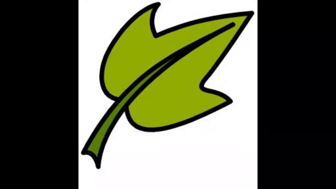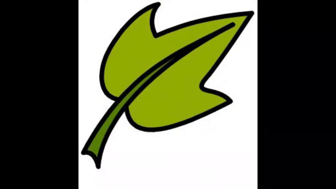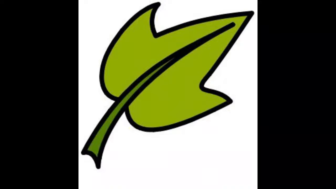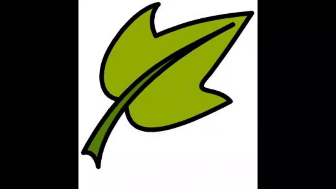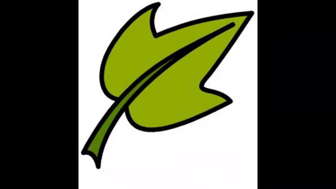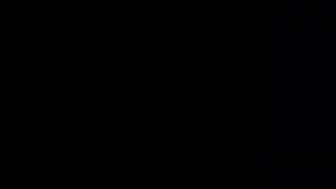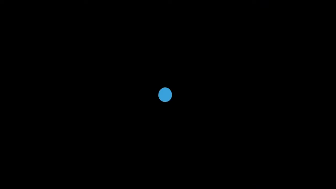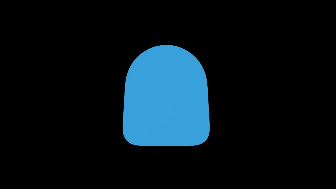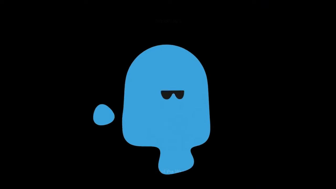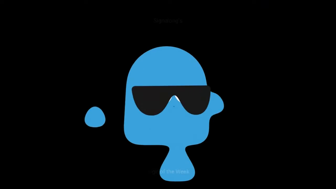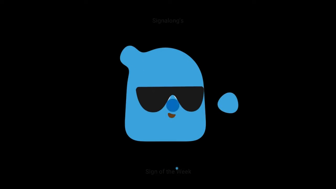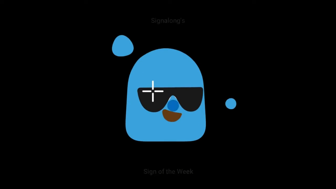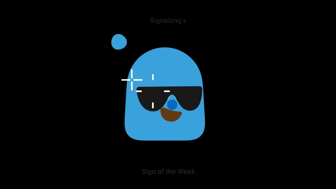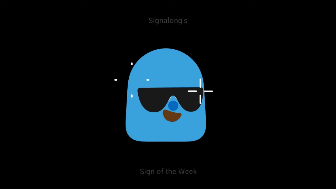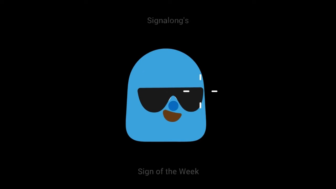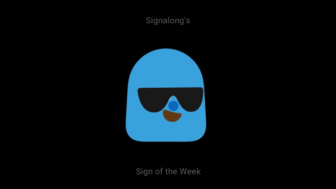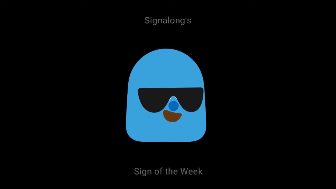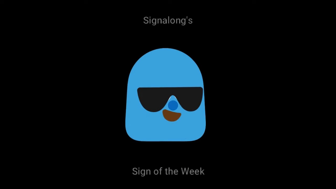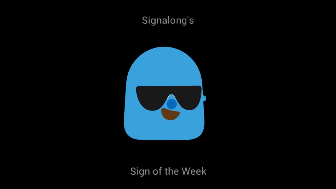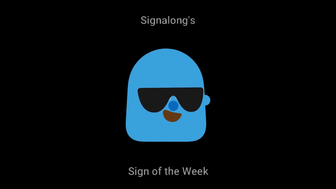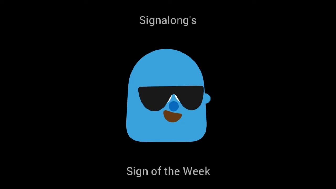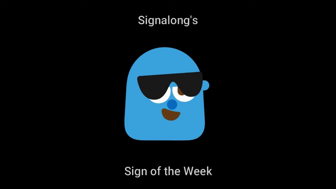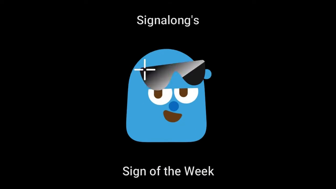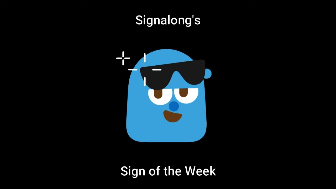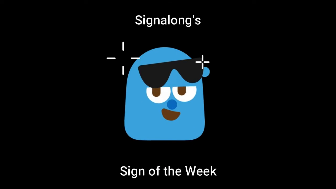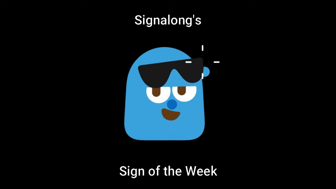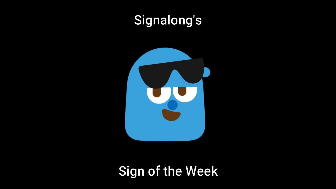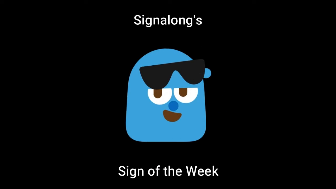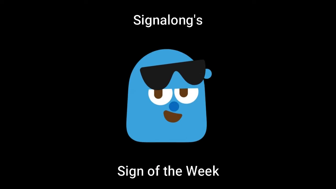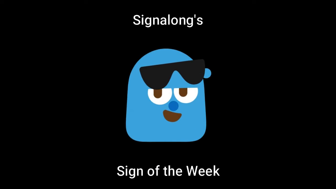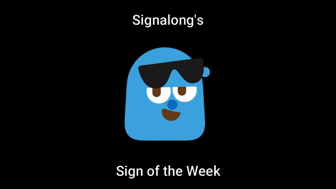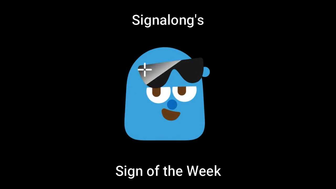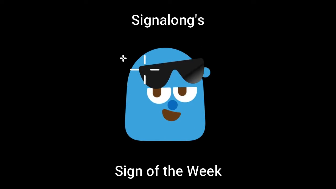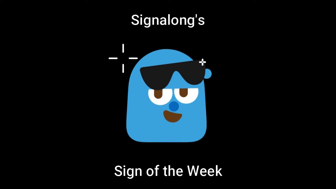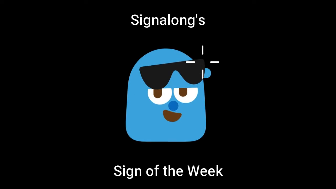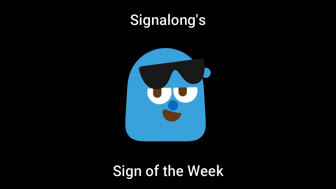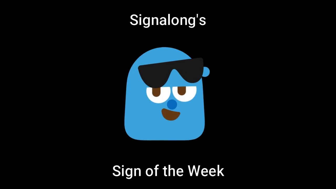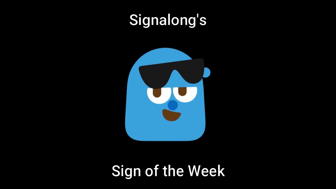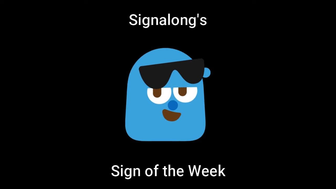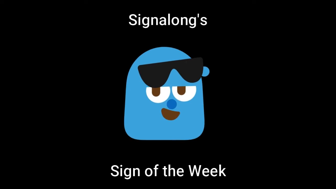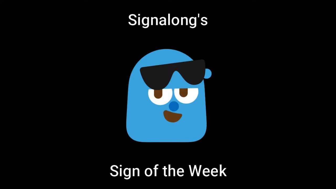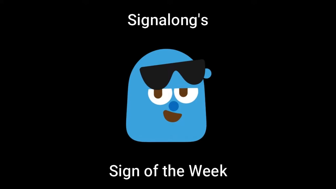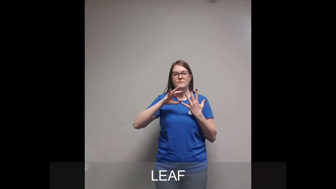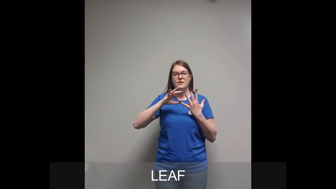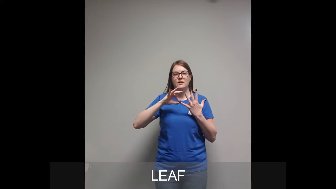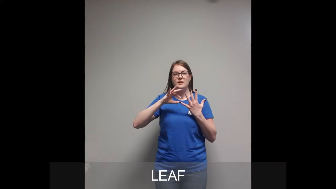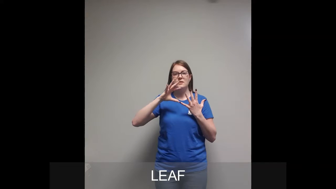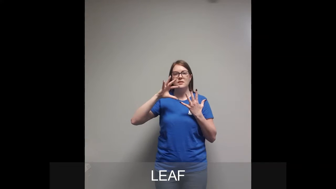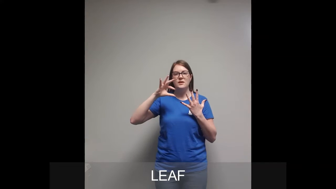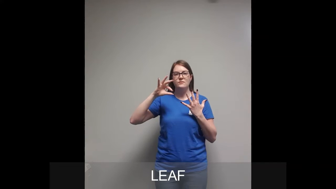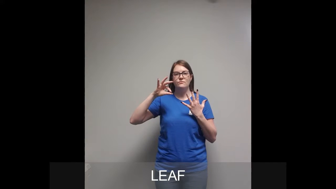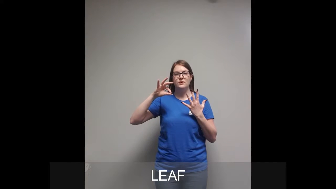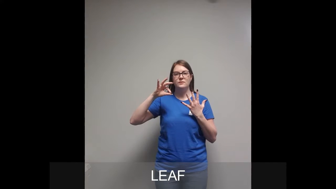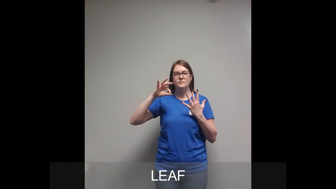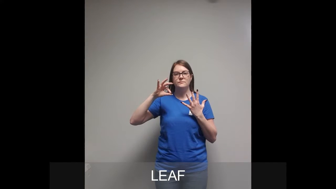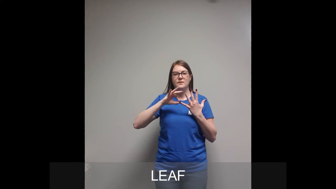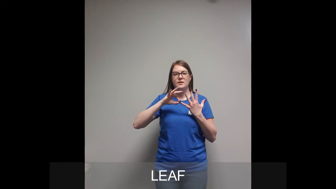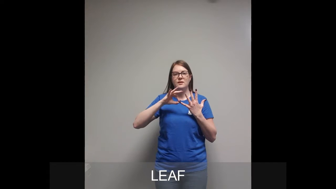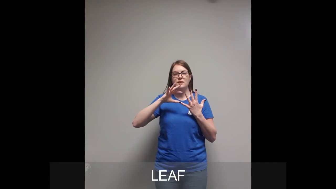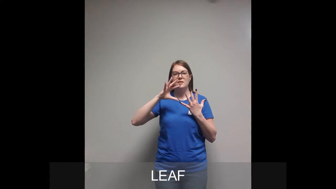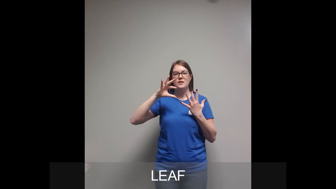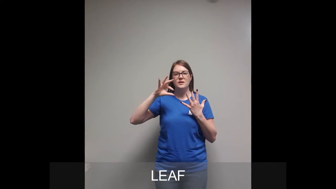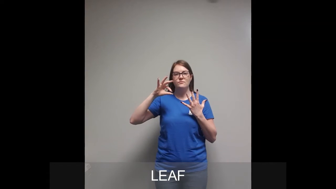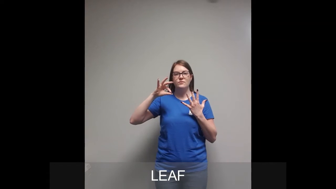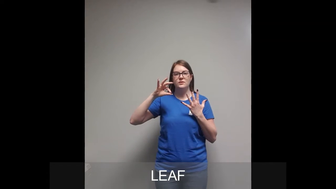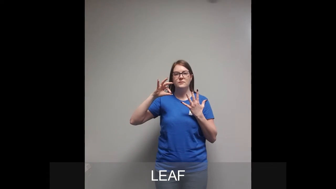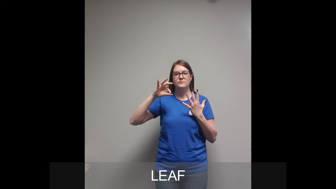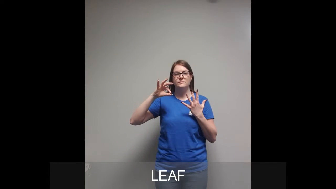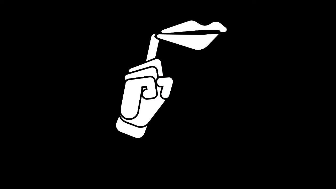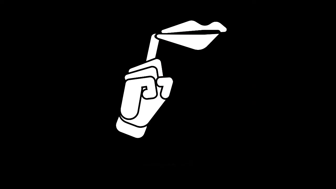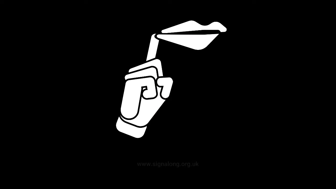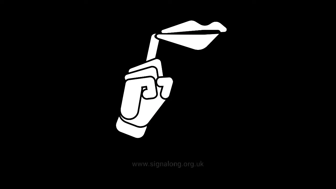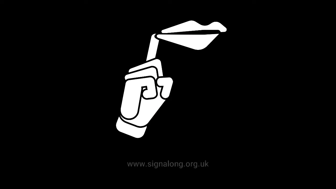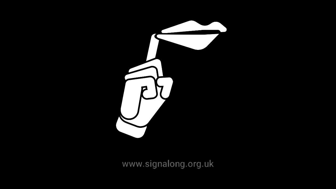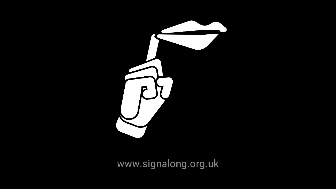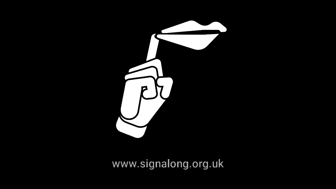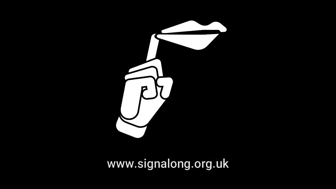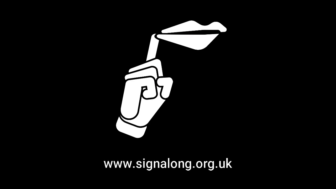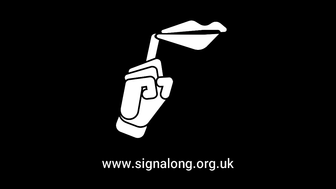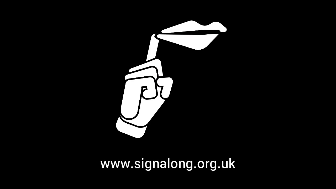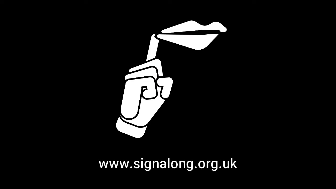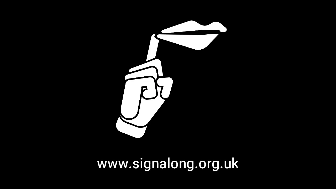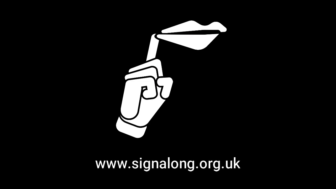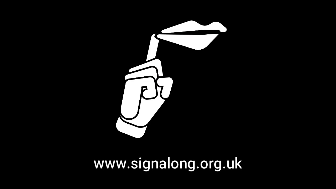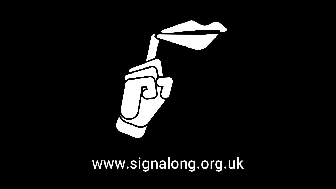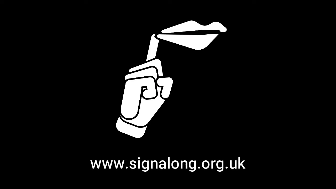LEAF